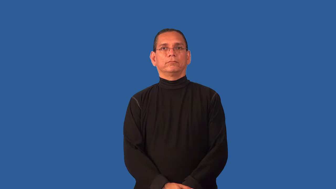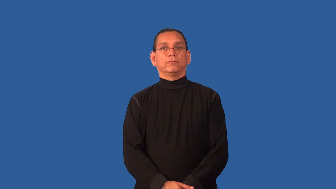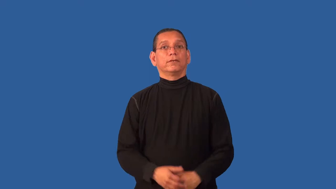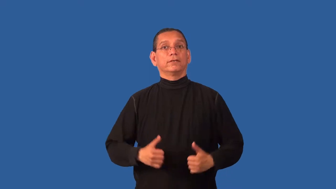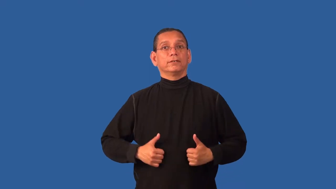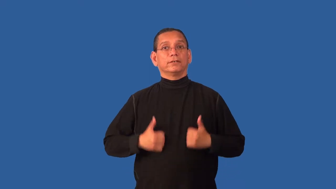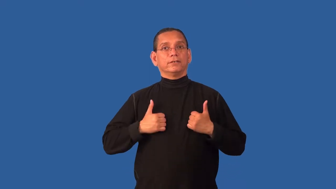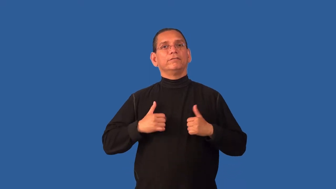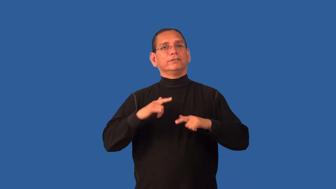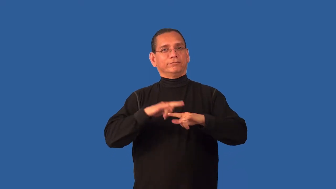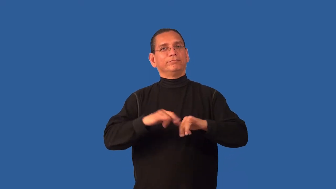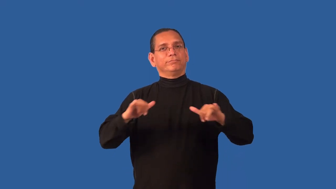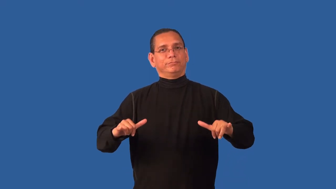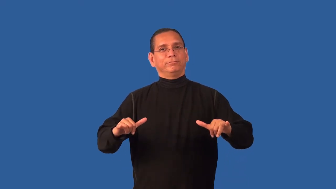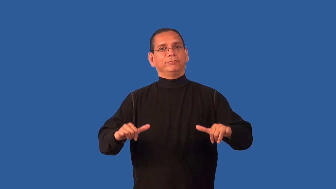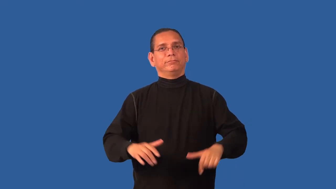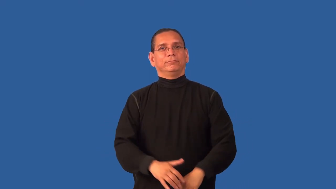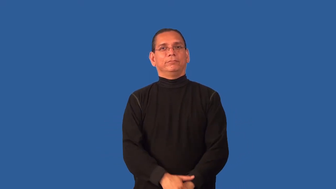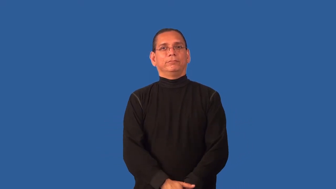contemporary-alive same time